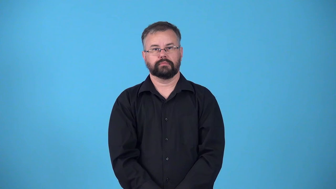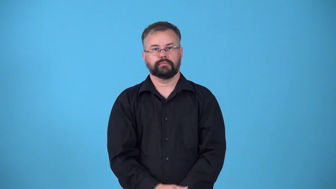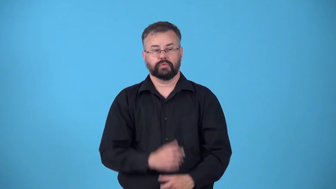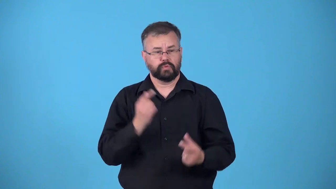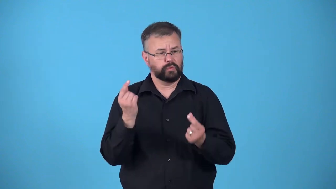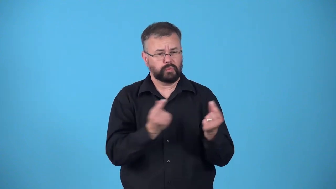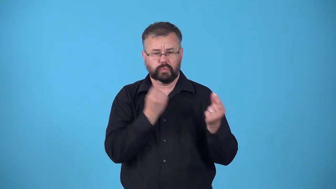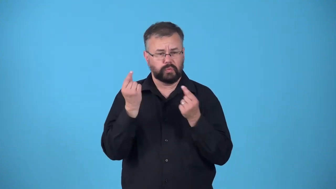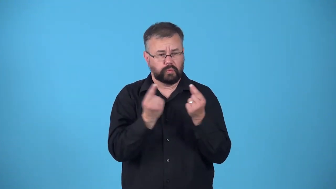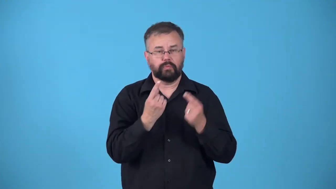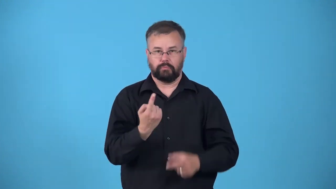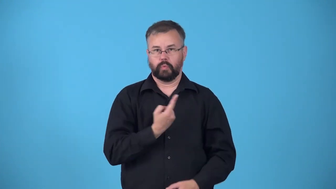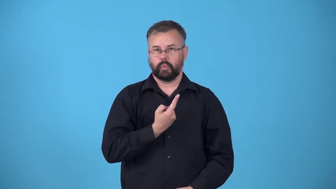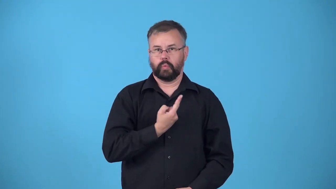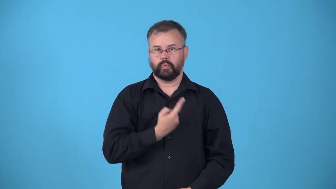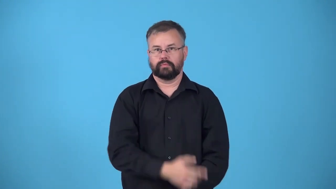go it alone